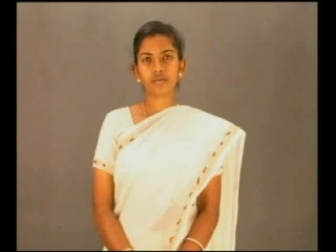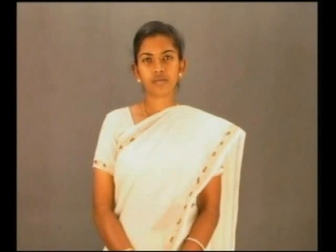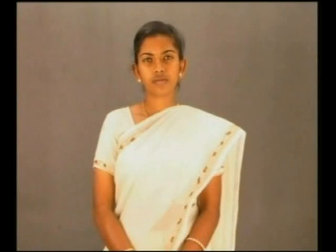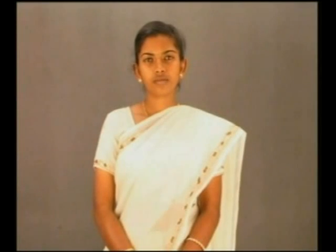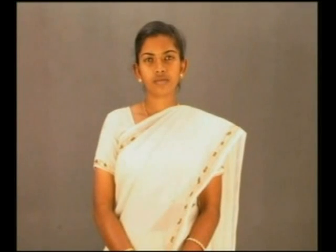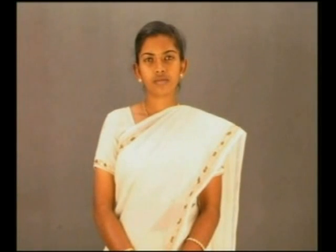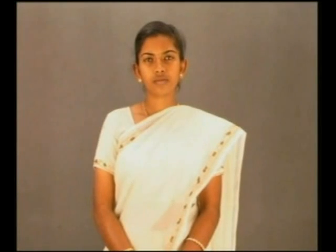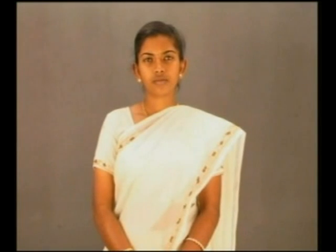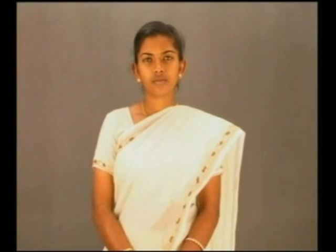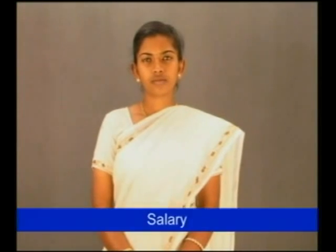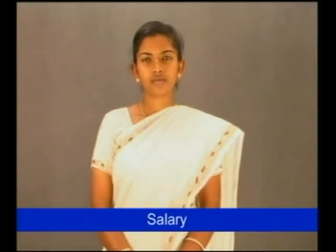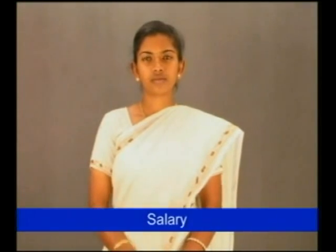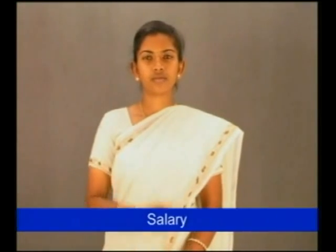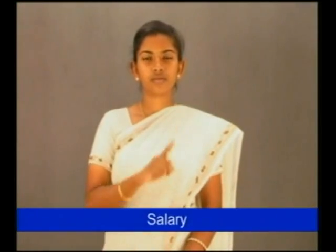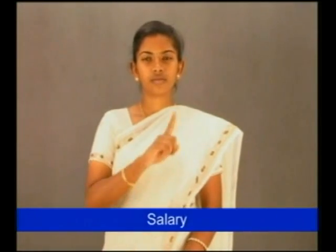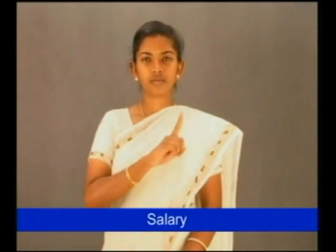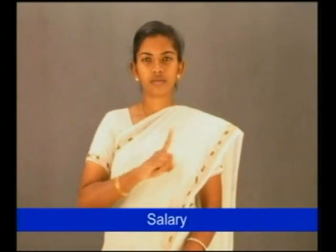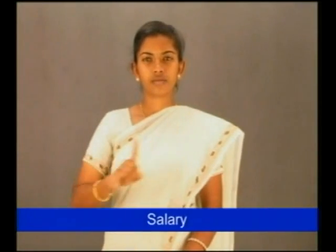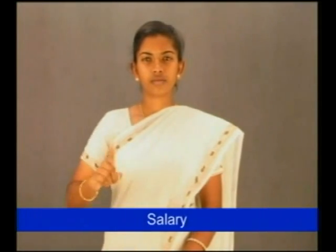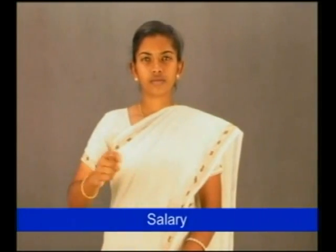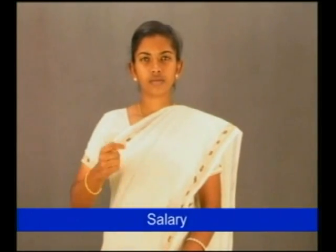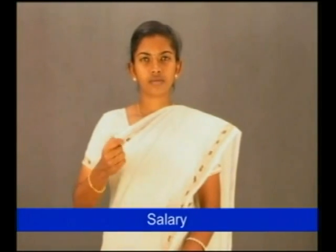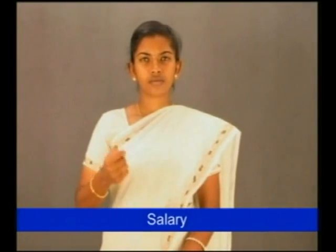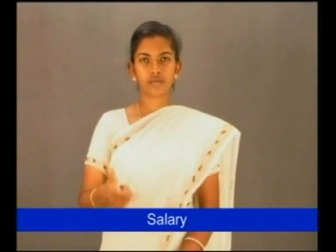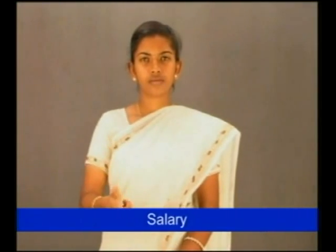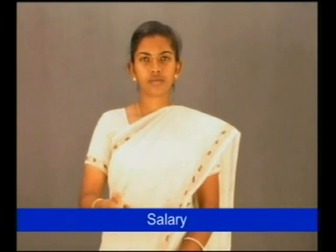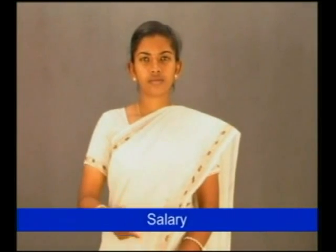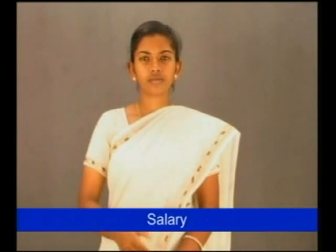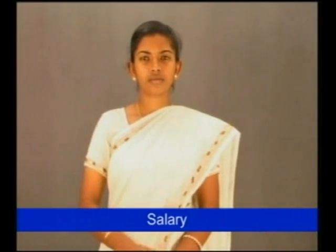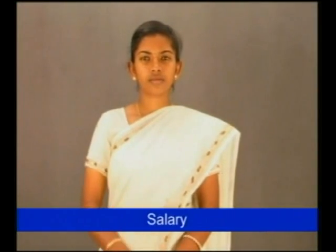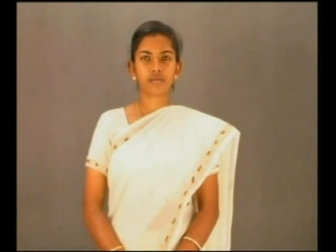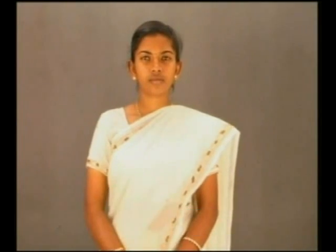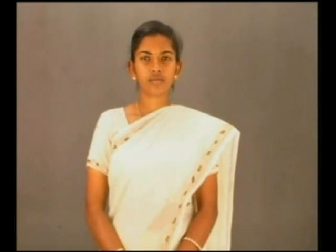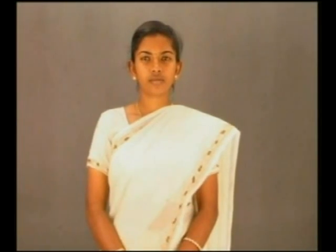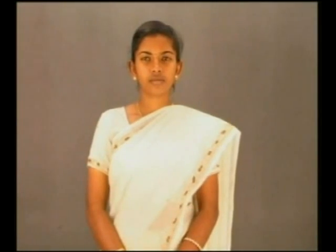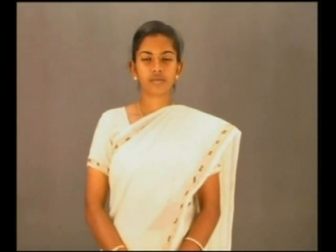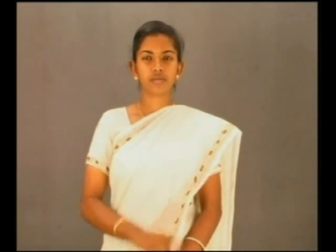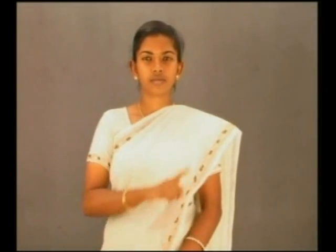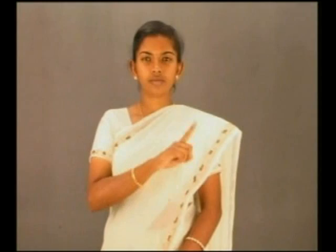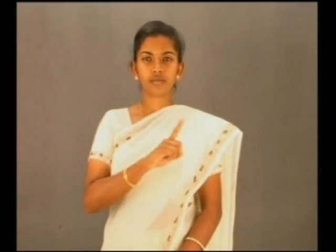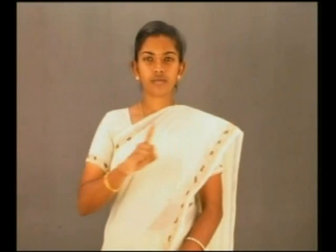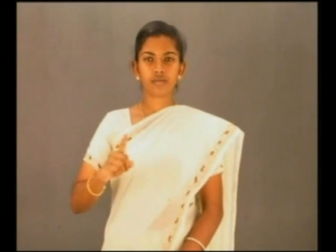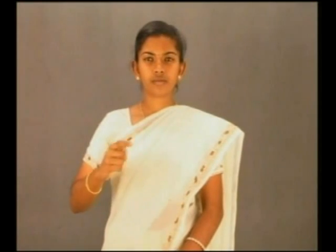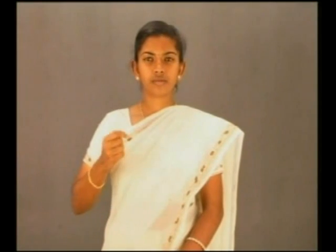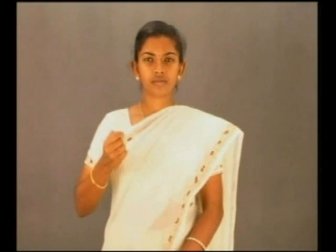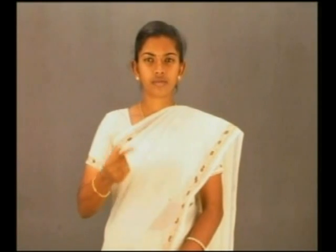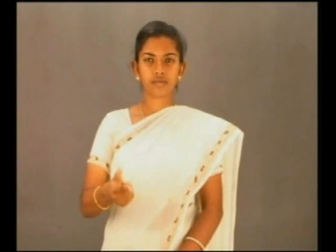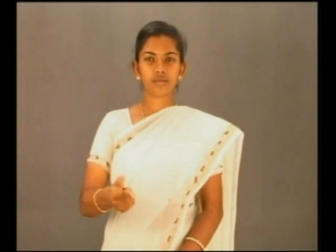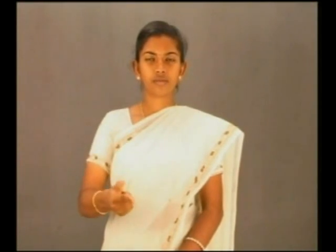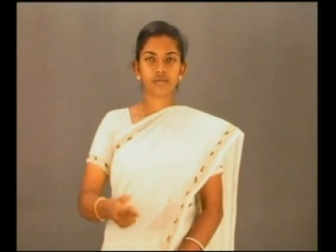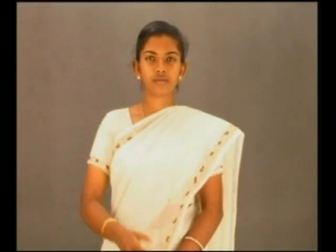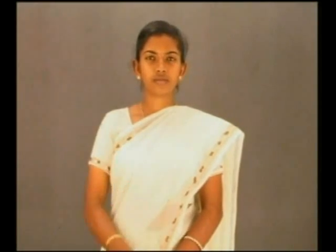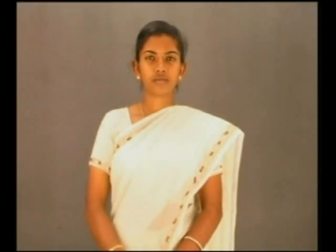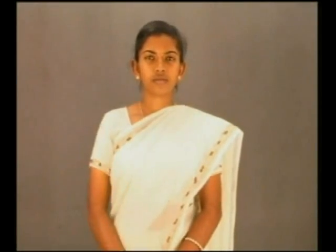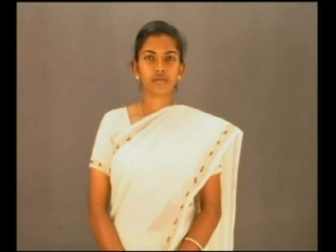Salary